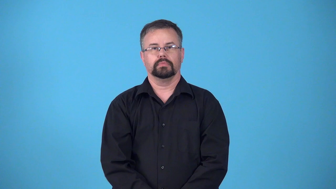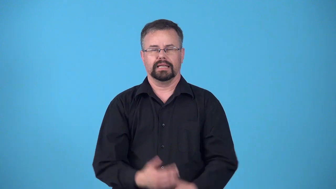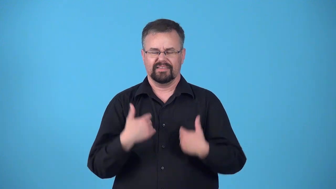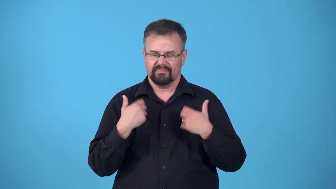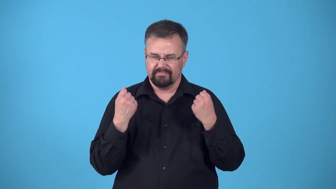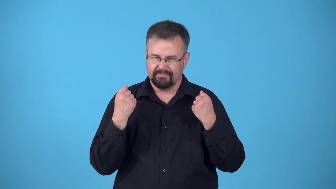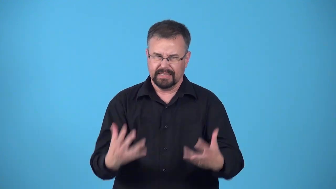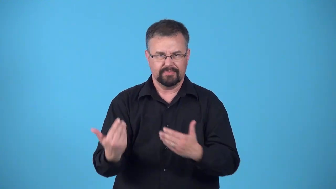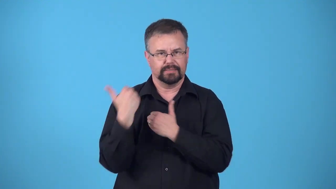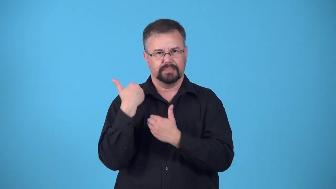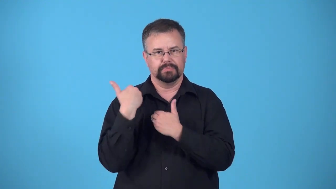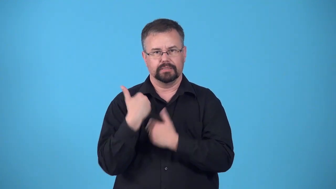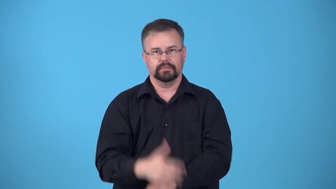wear many hats